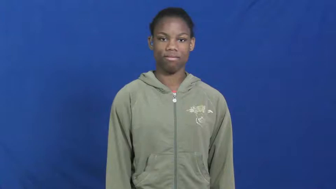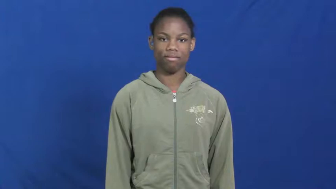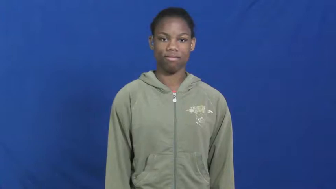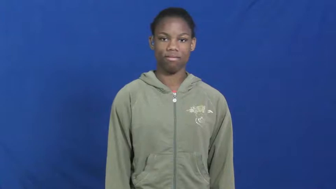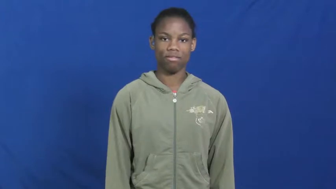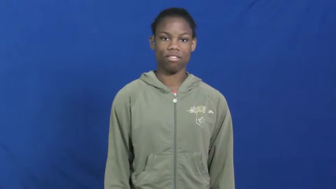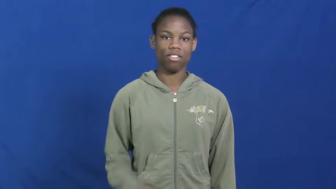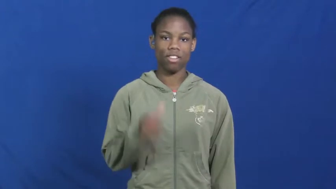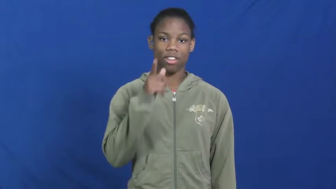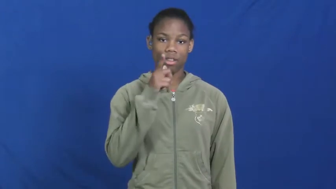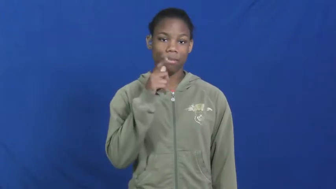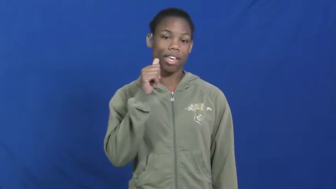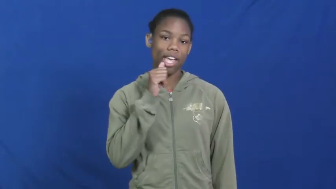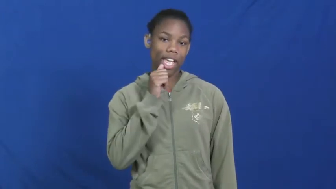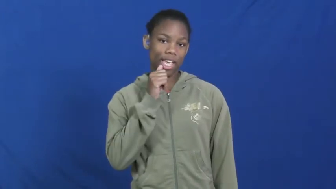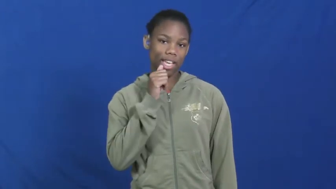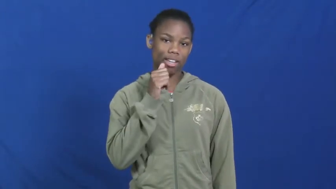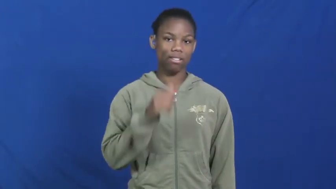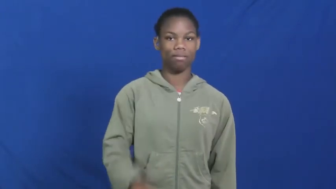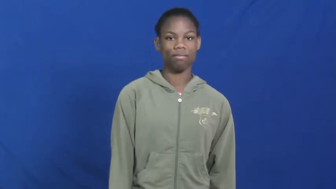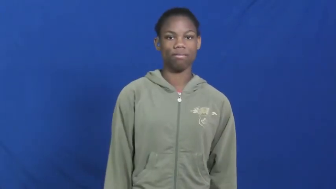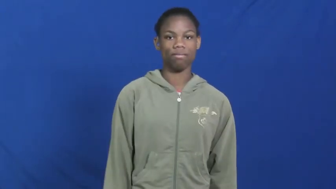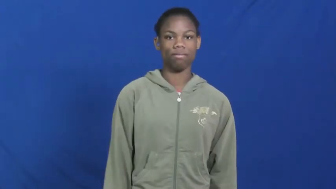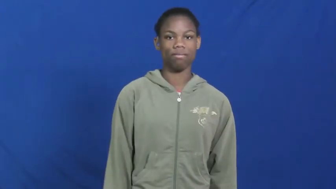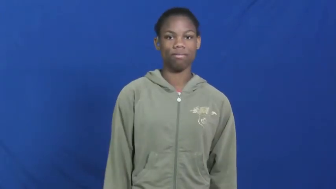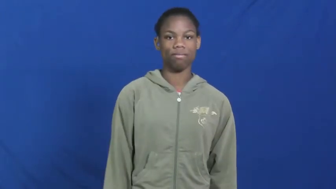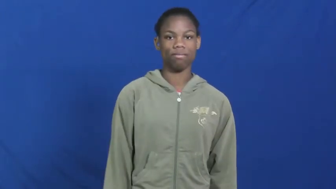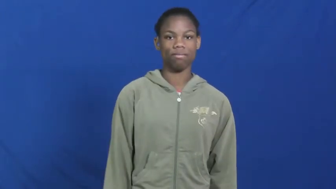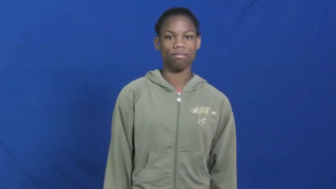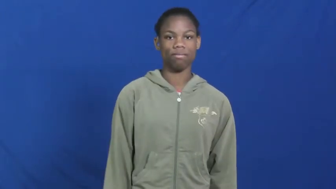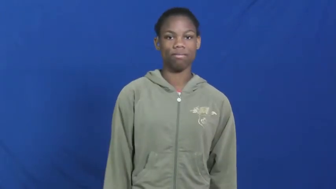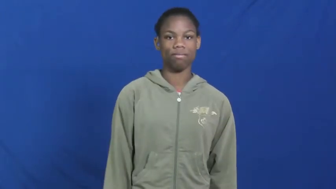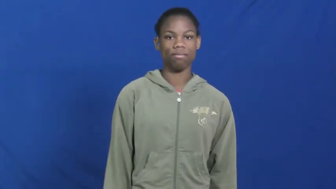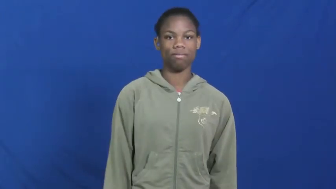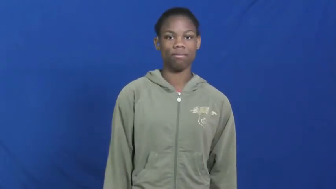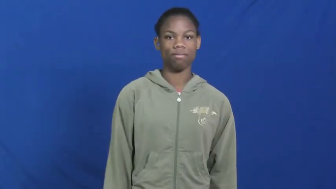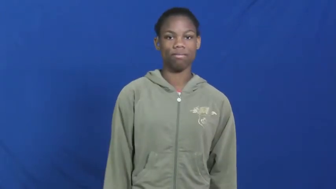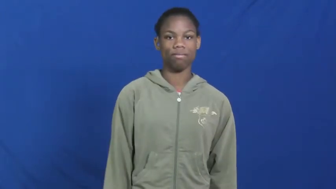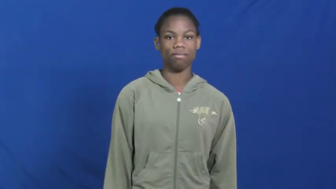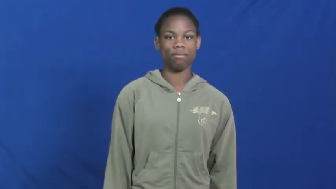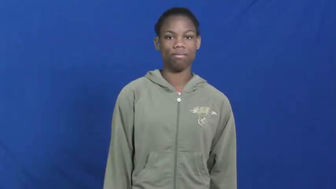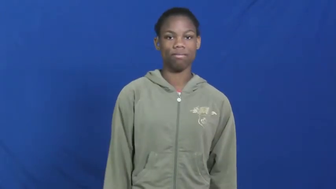lemonade